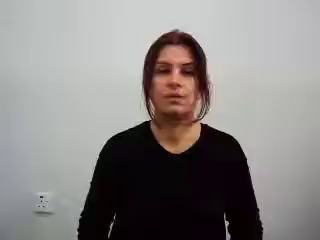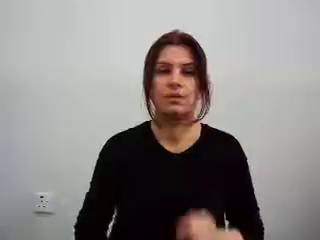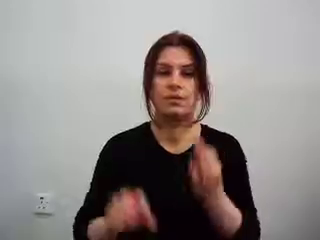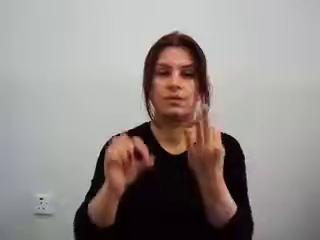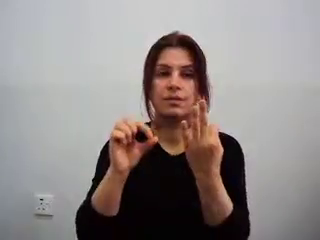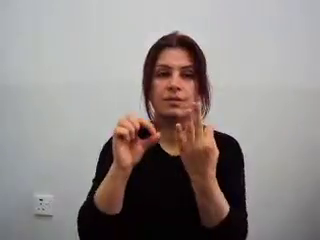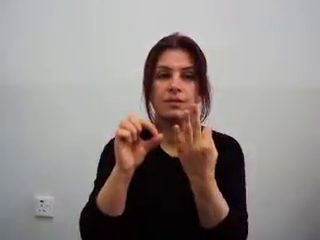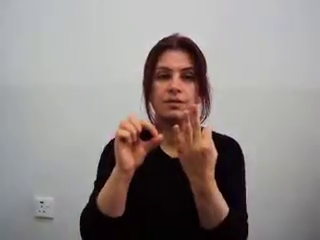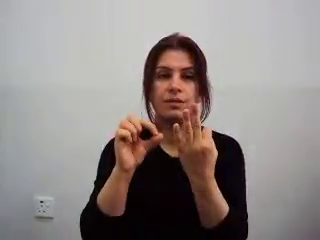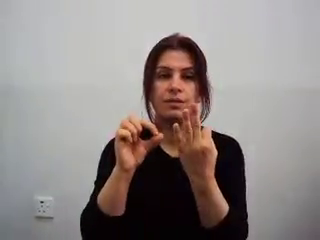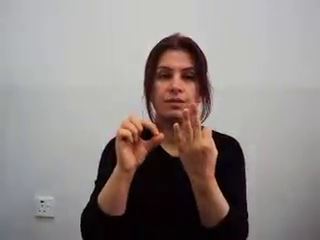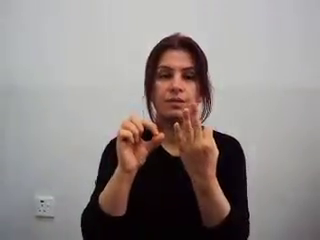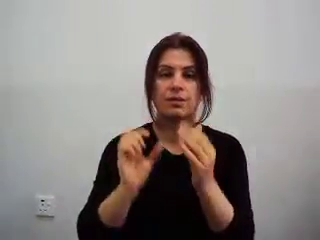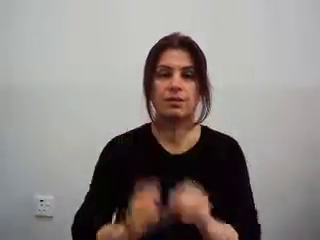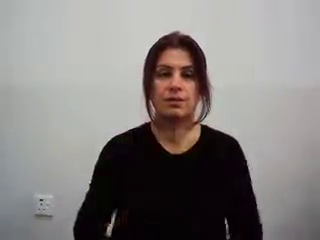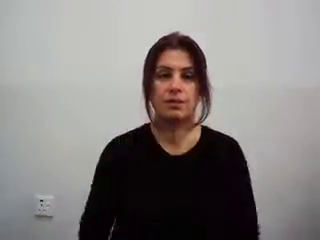number35